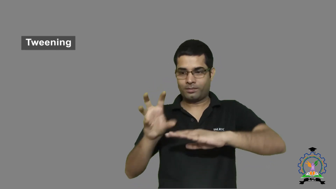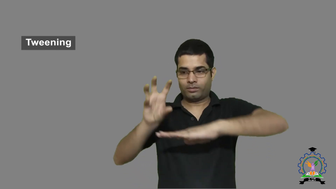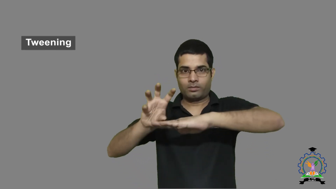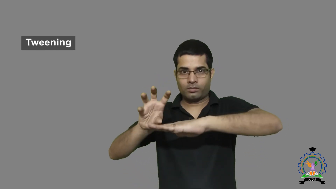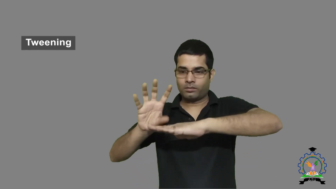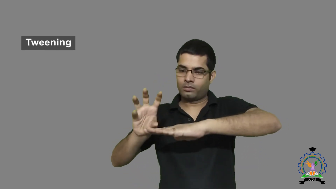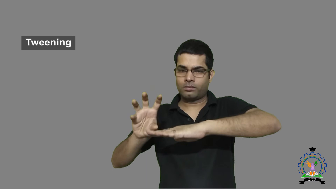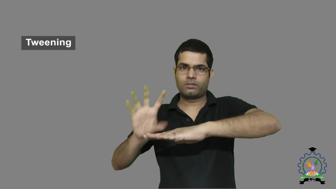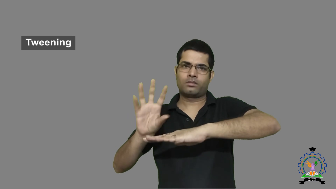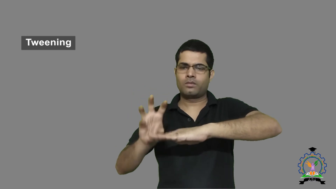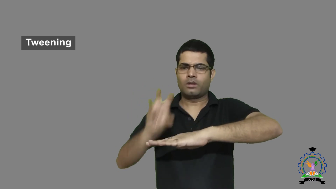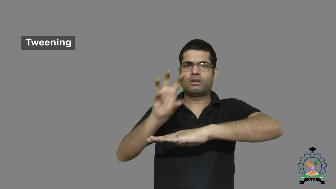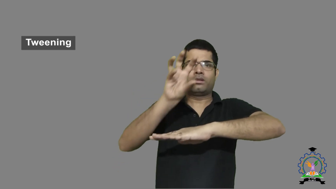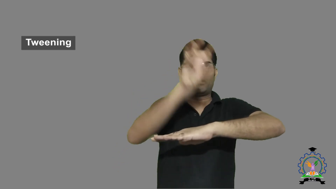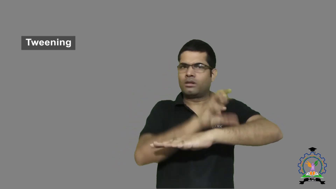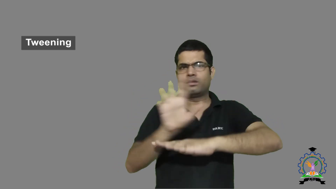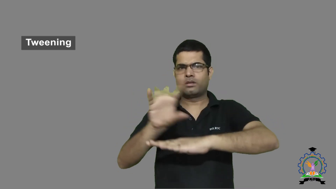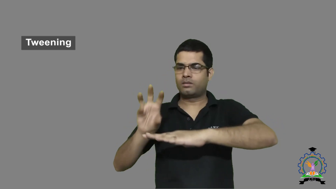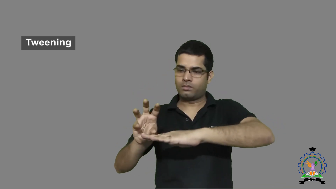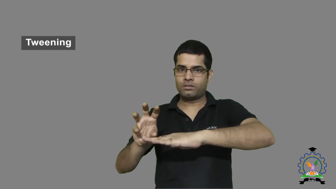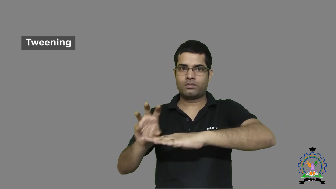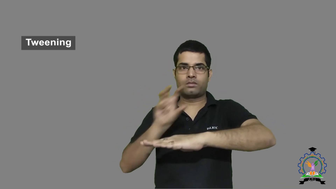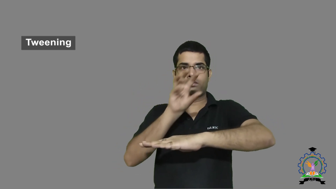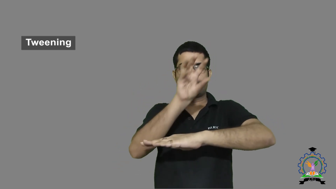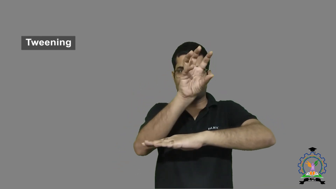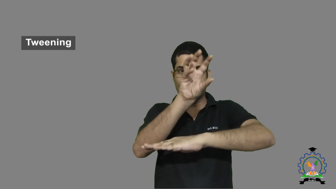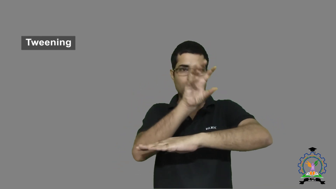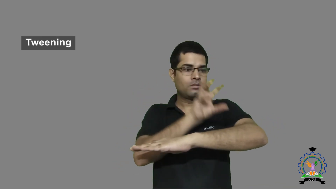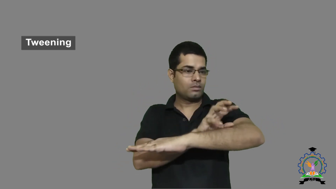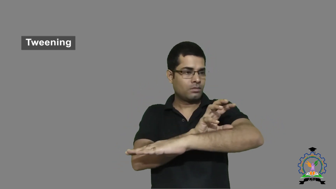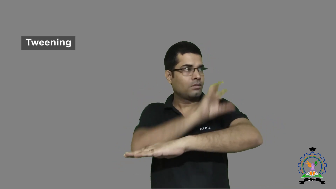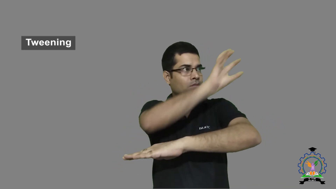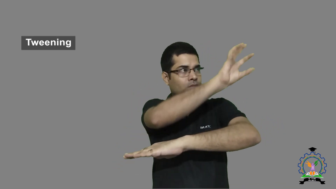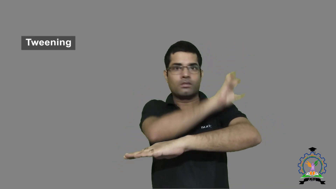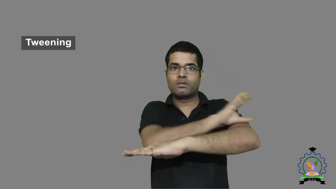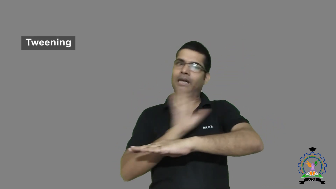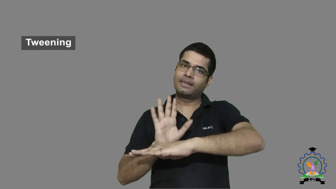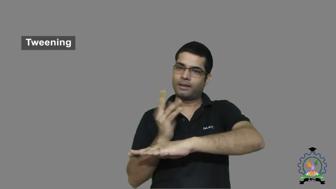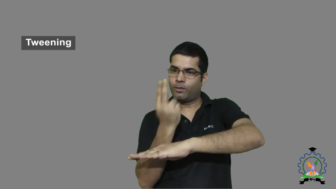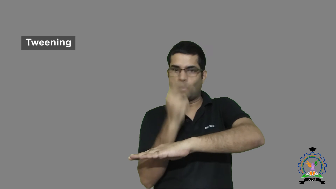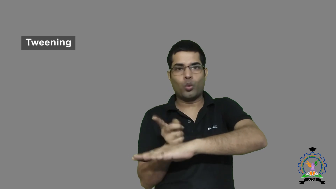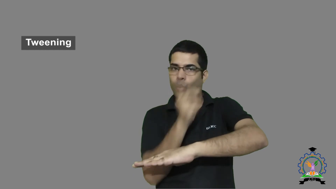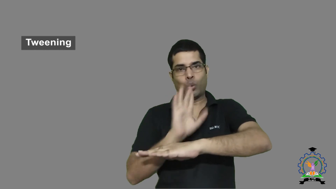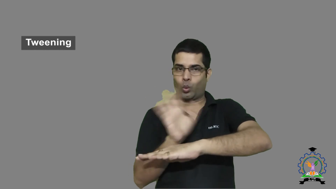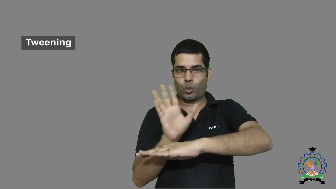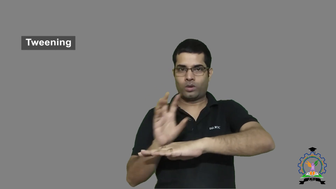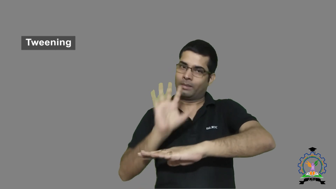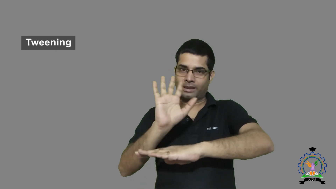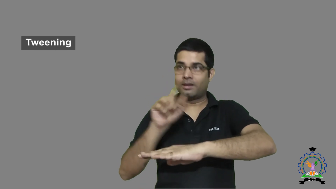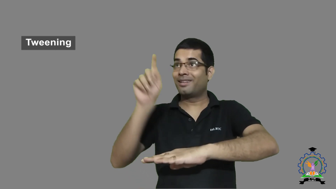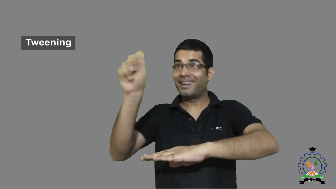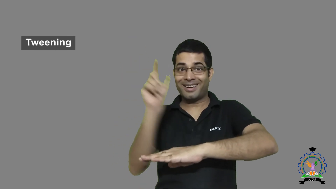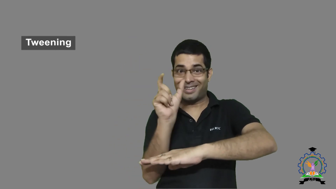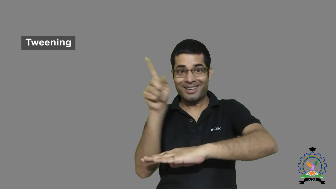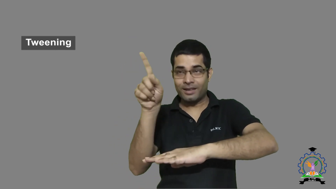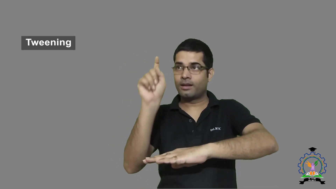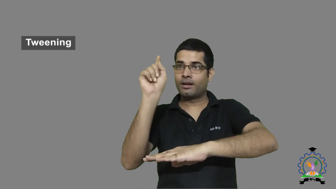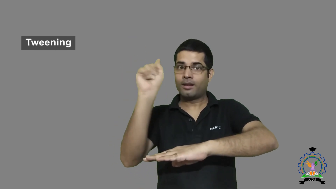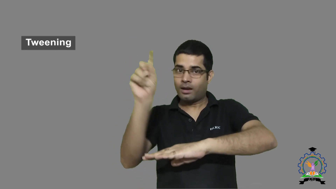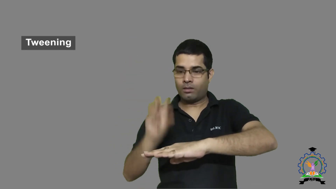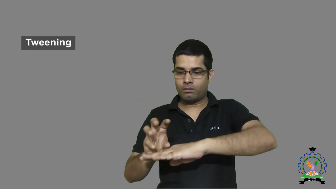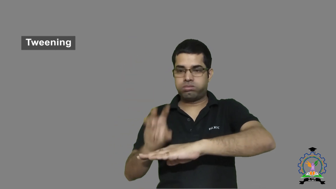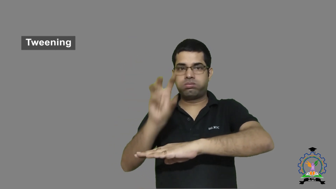Tweening